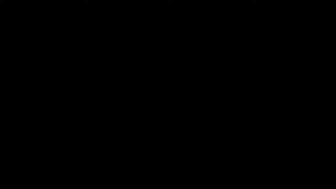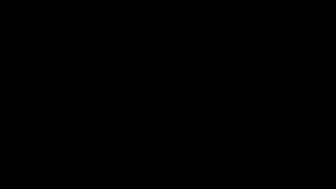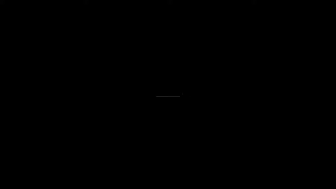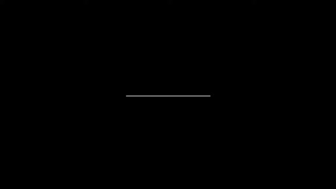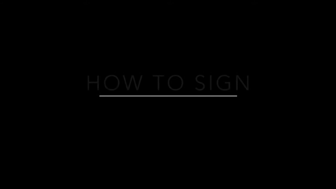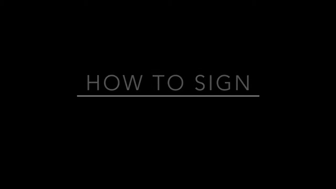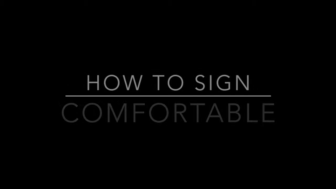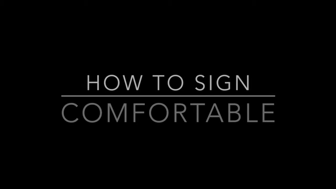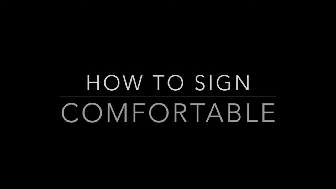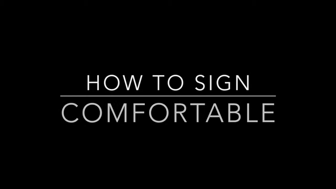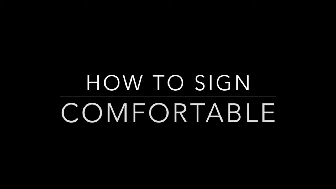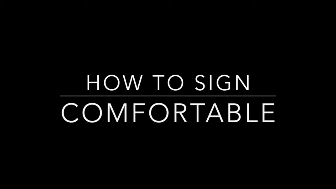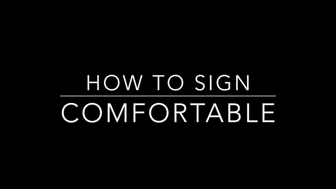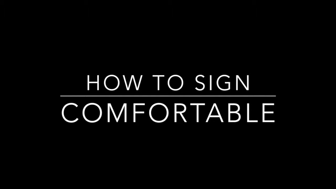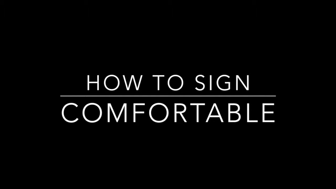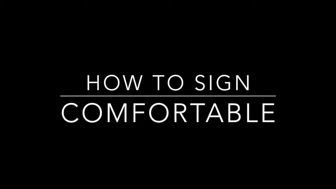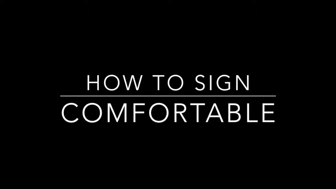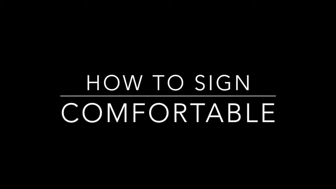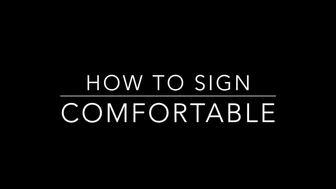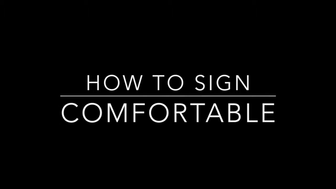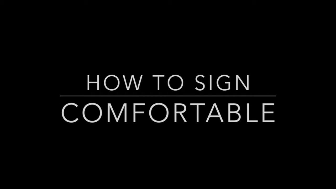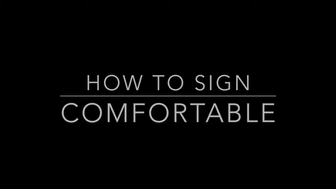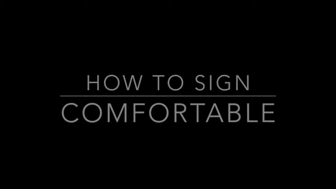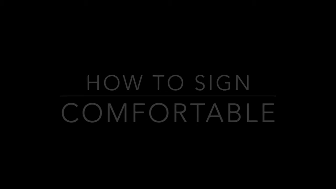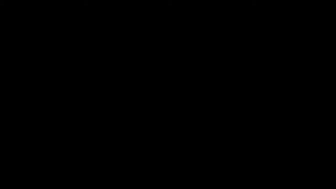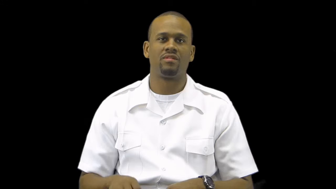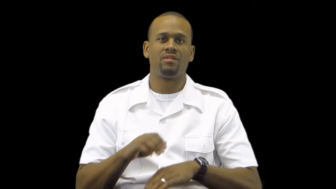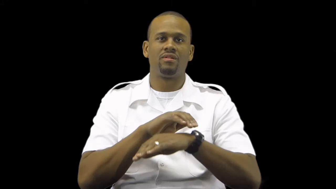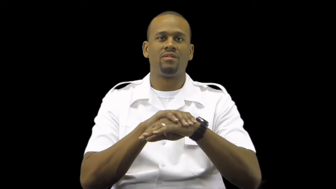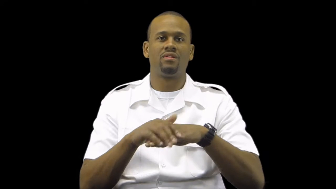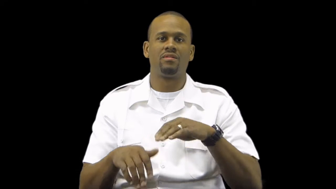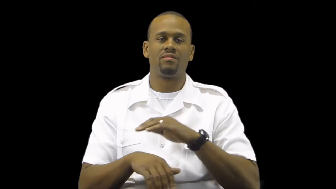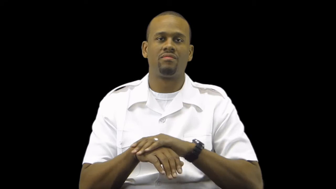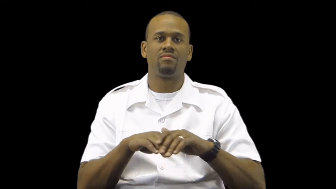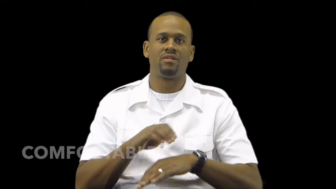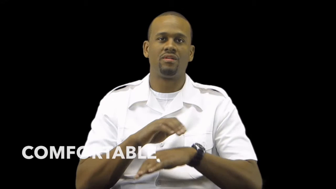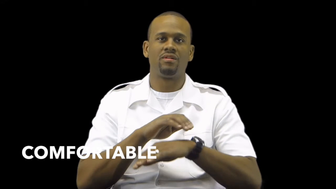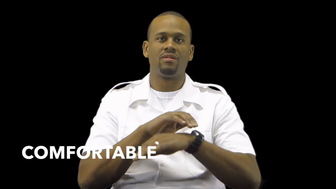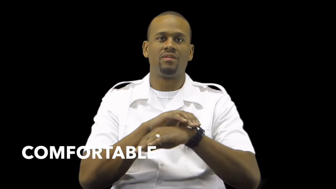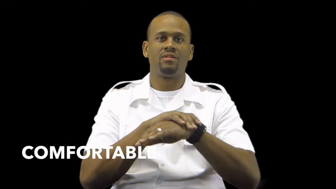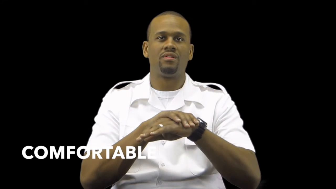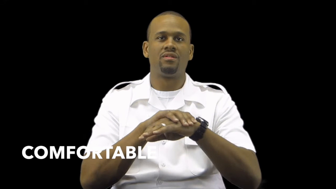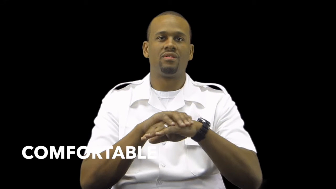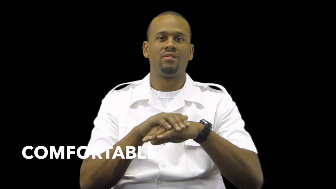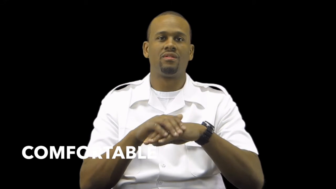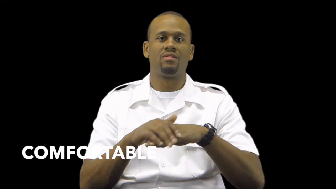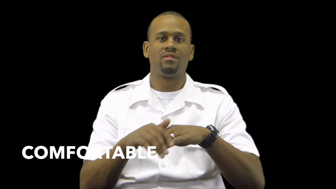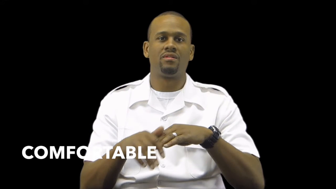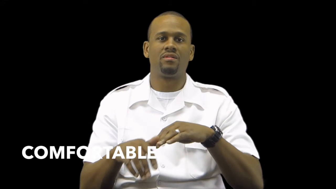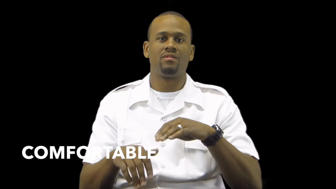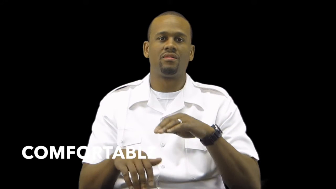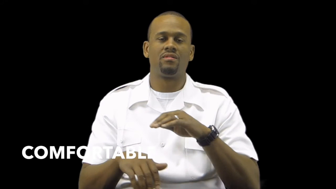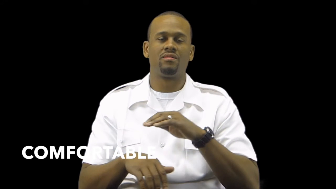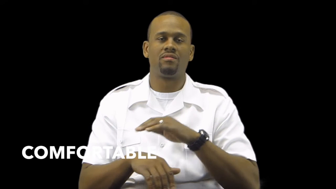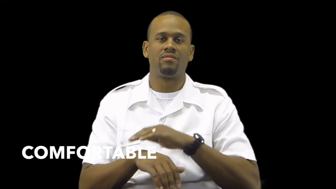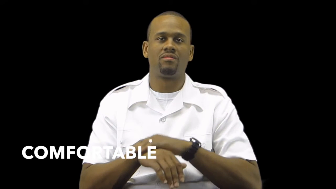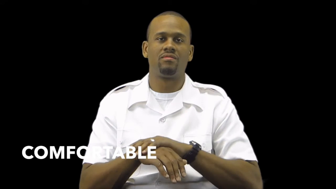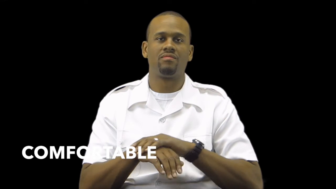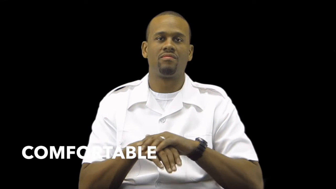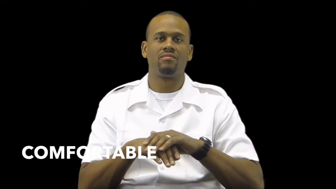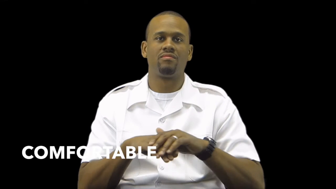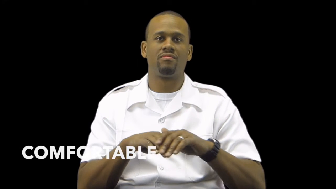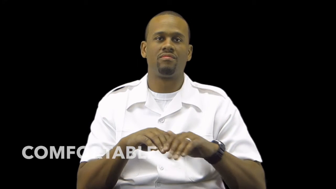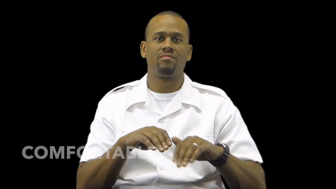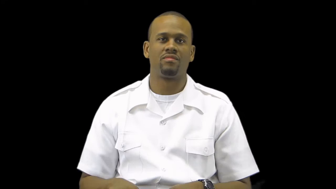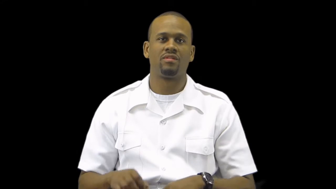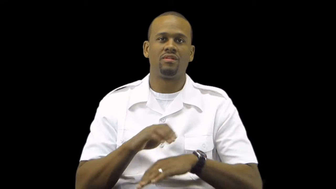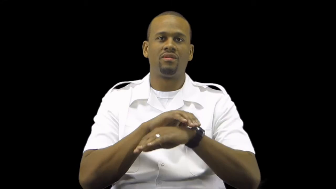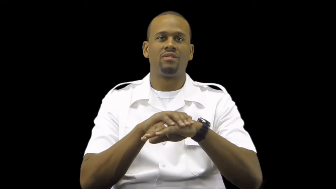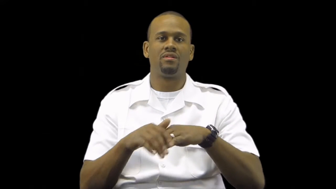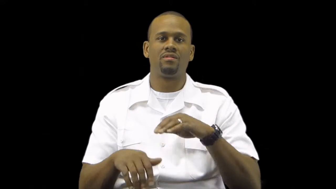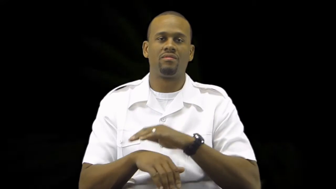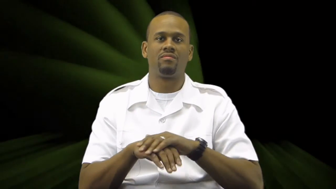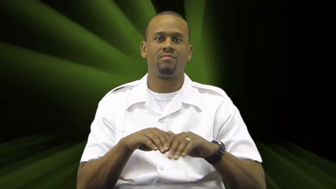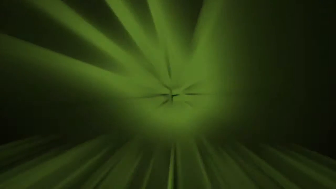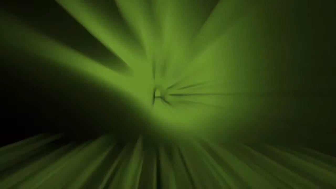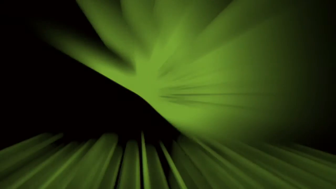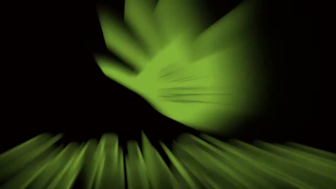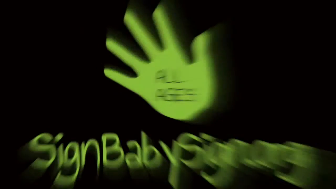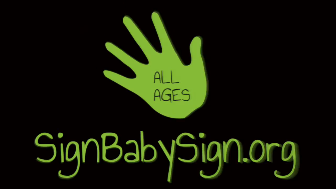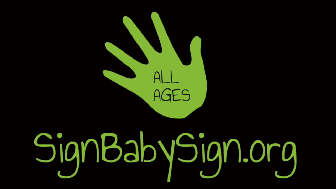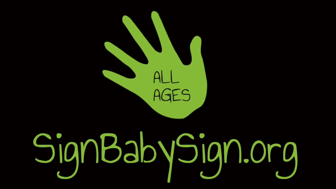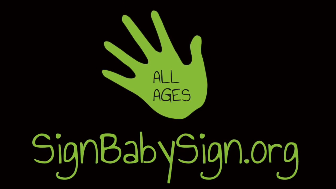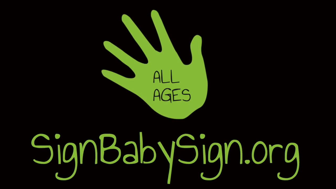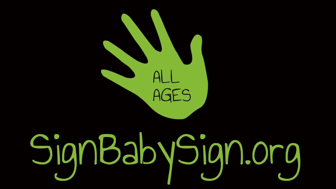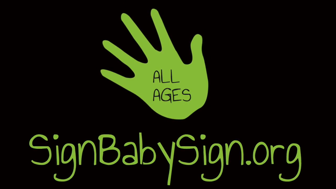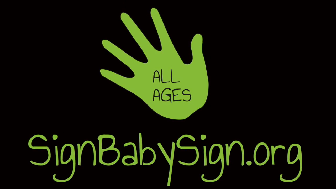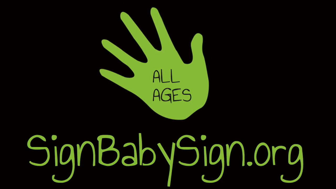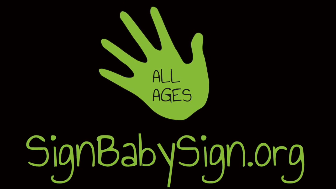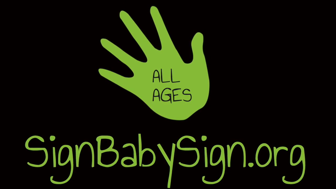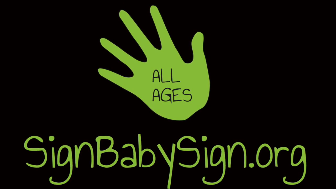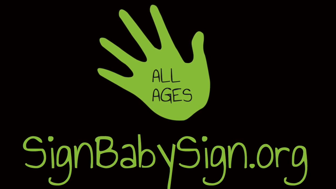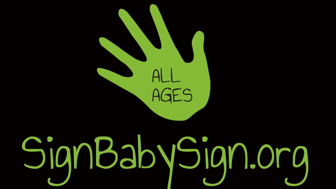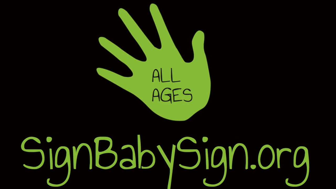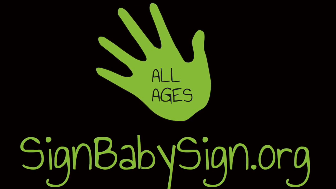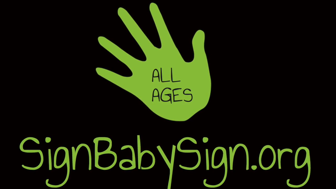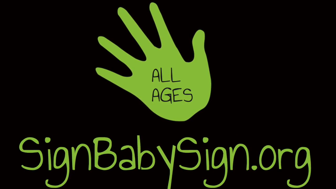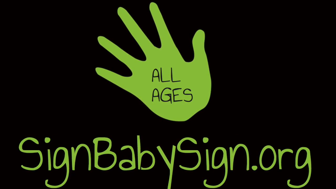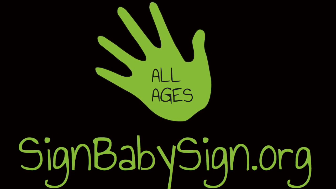Comfortable